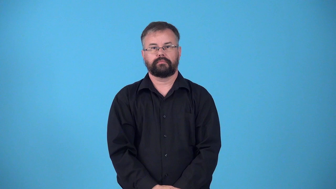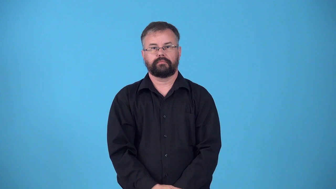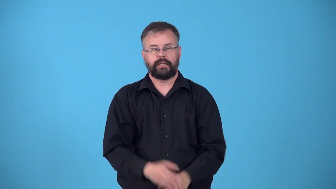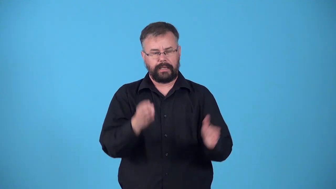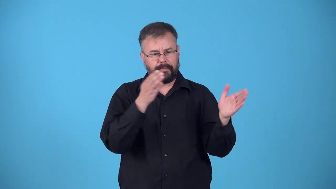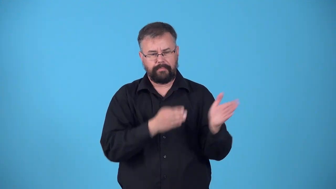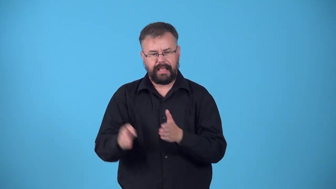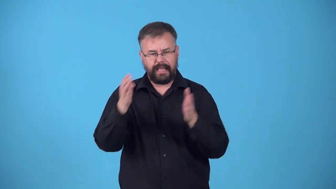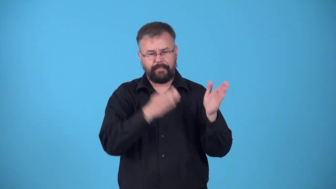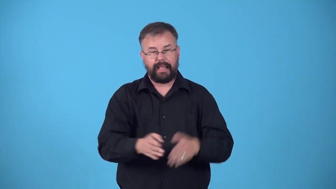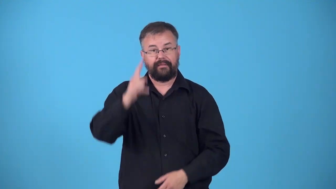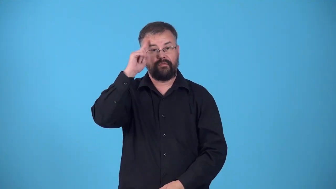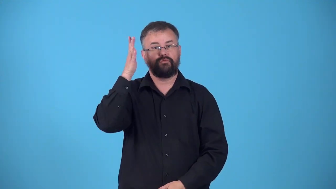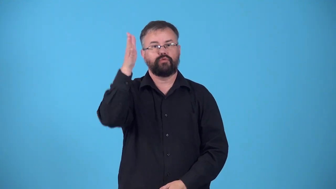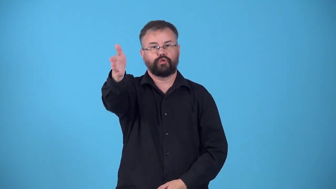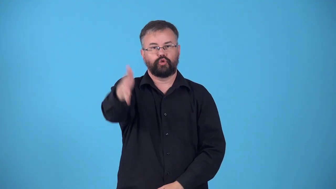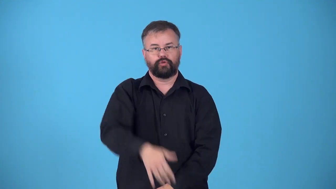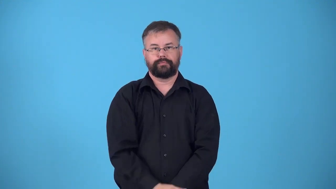provident